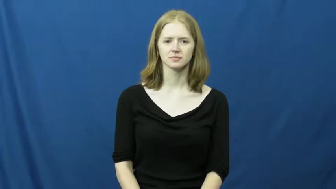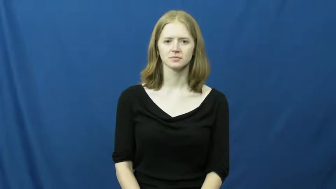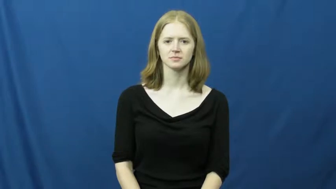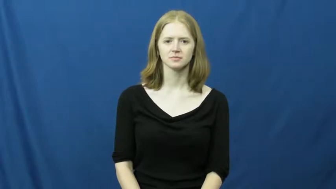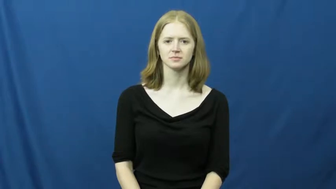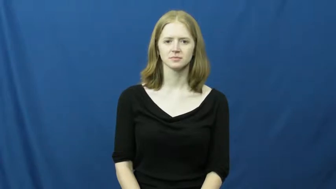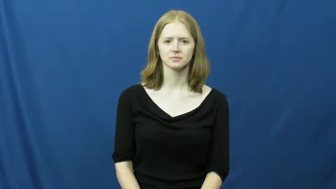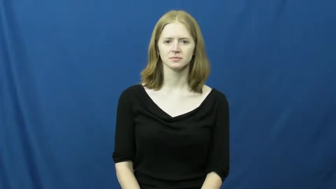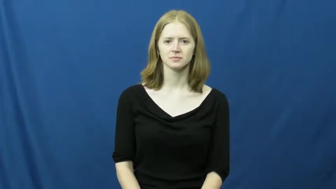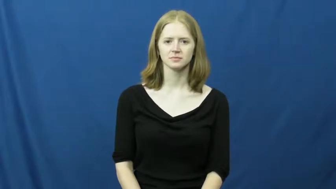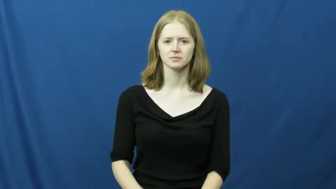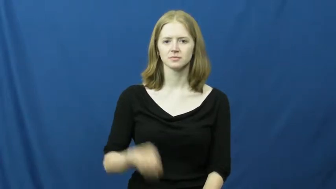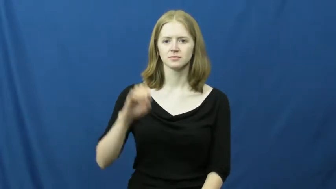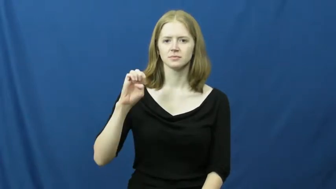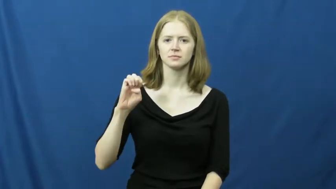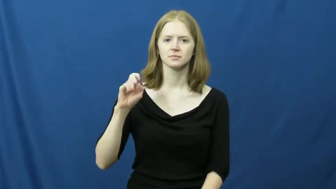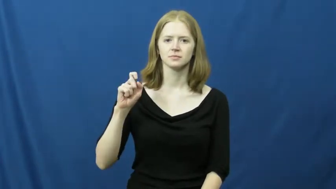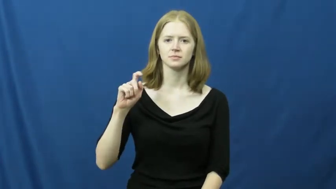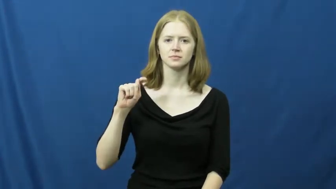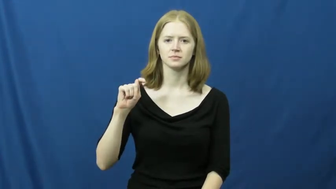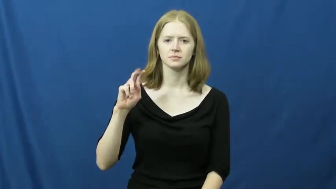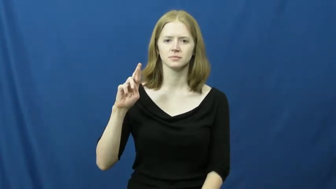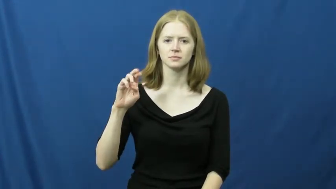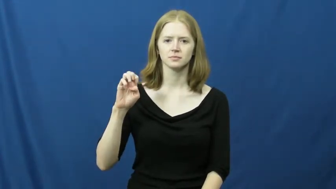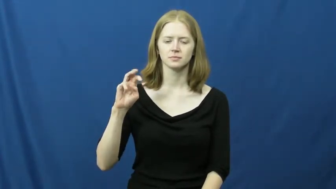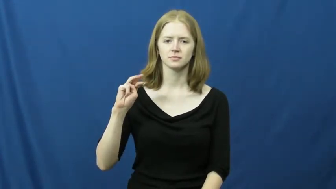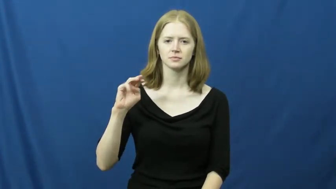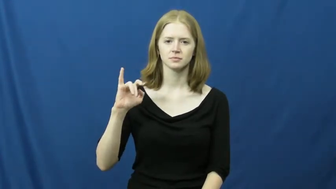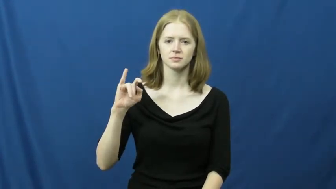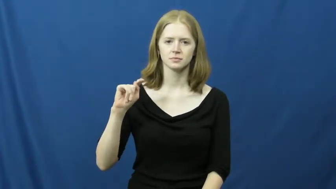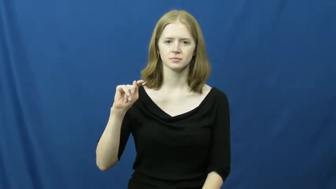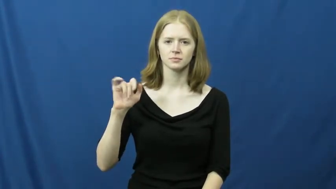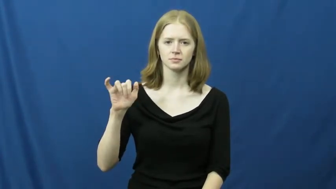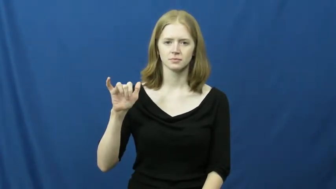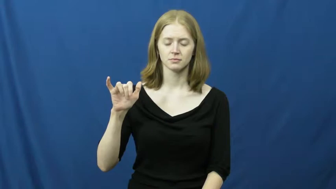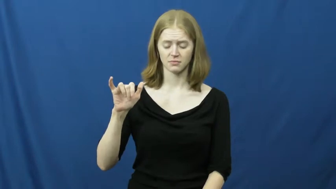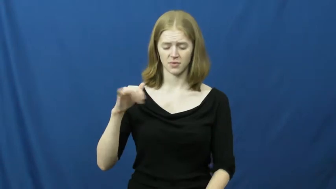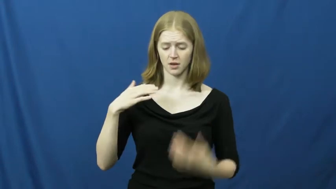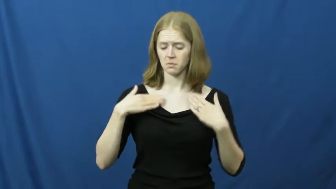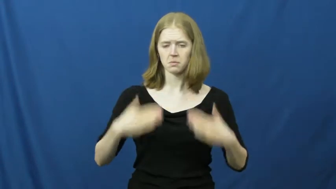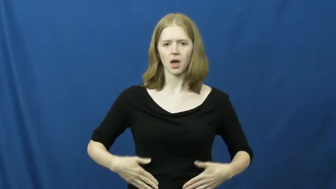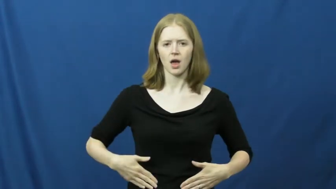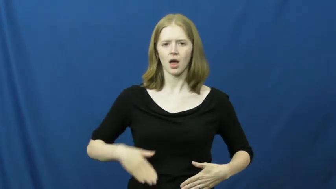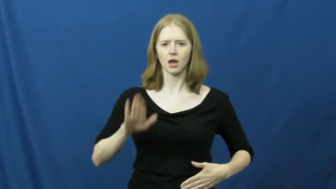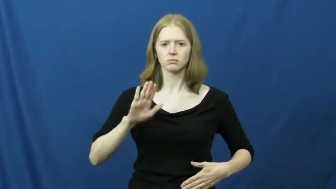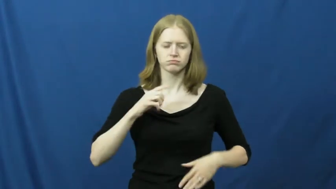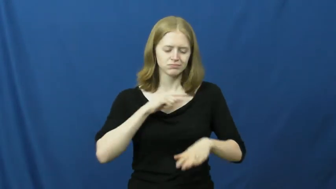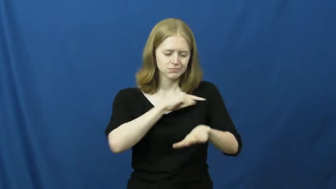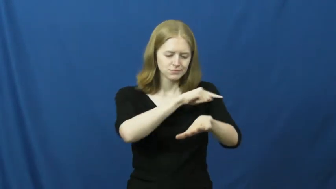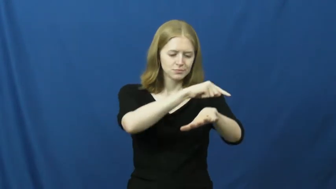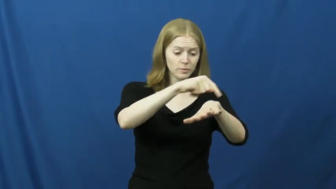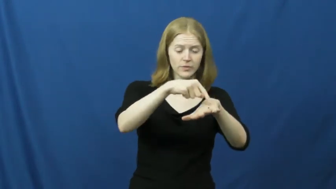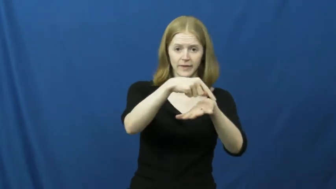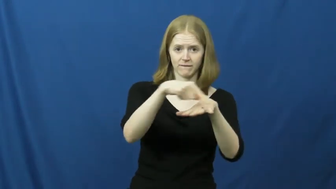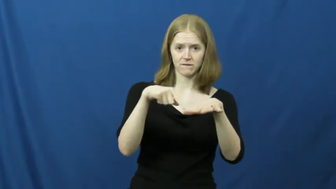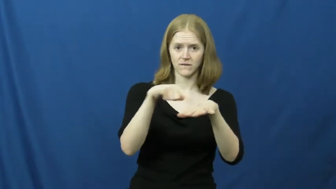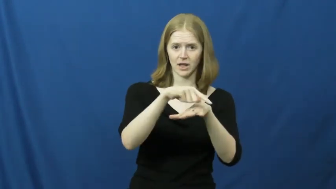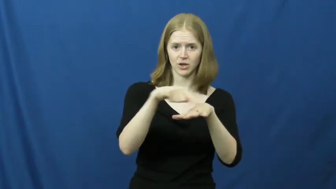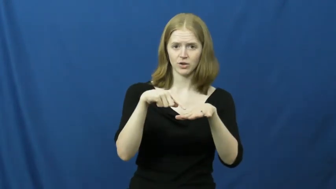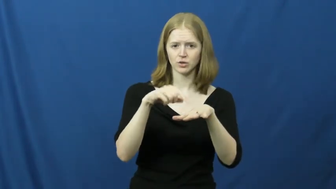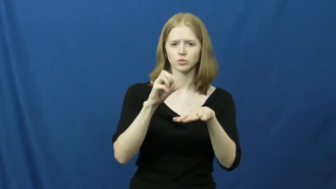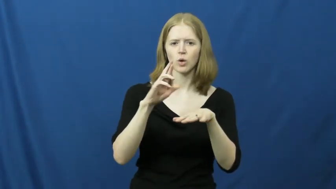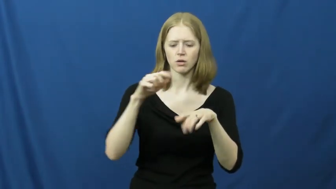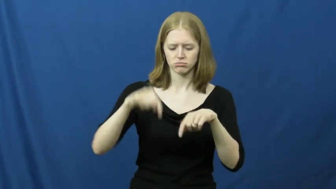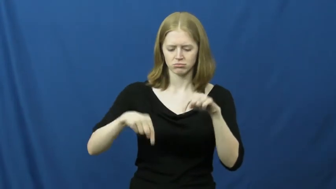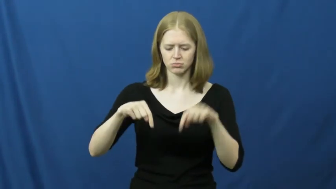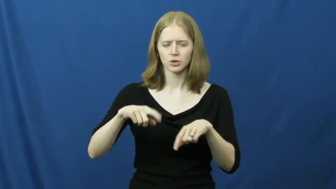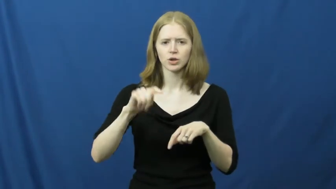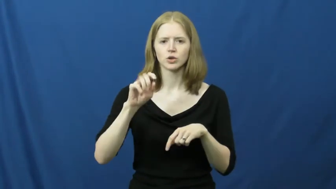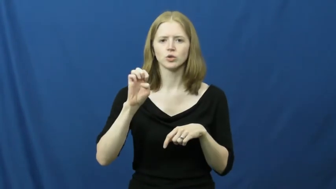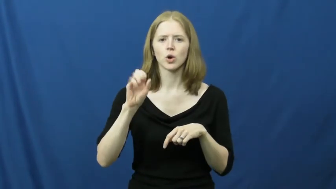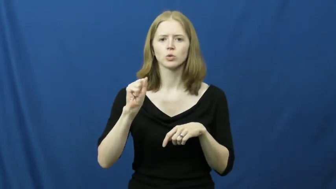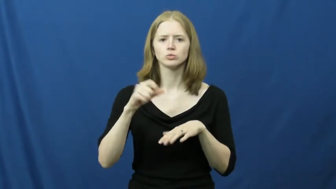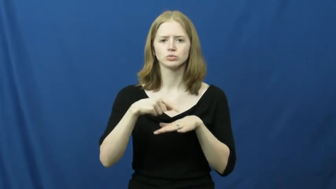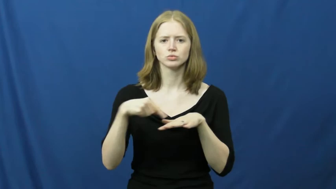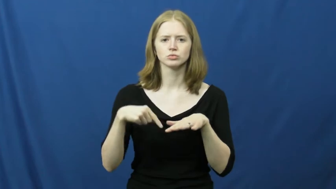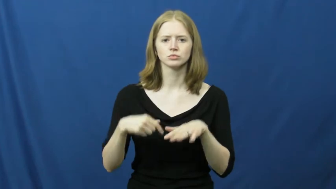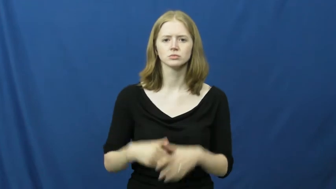extremity